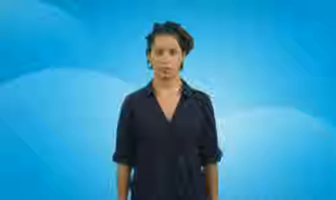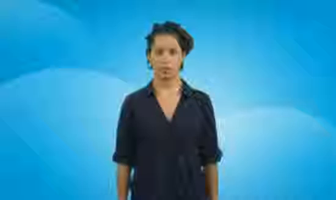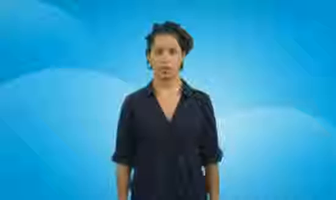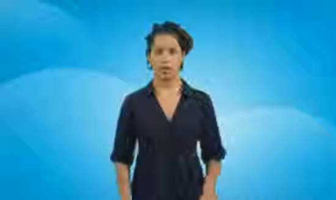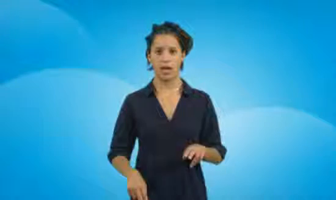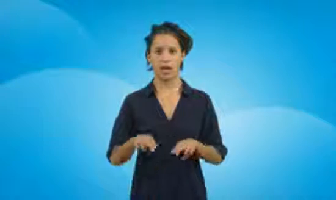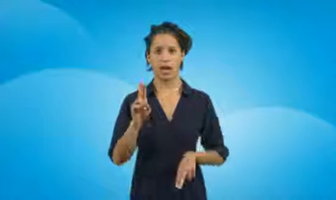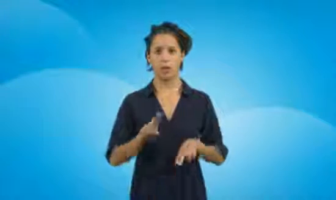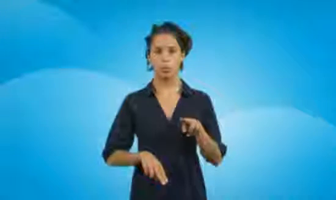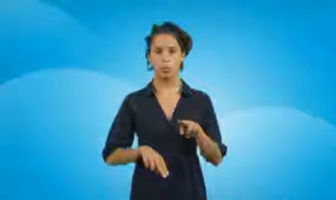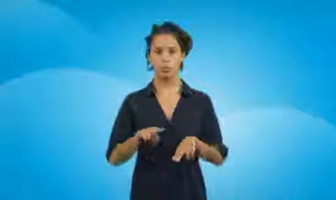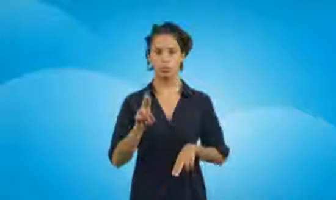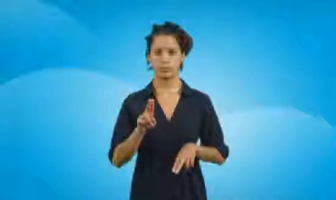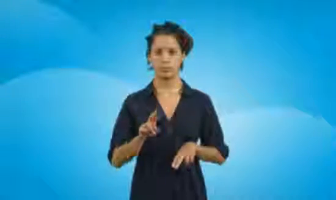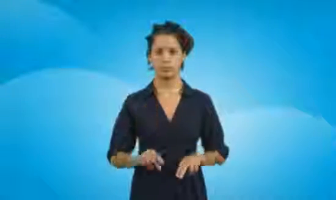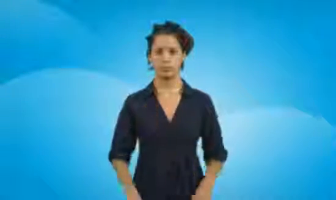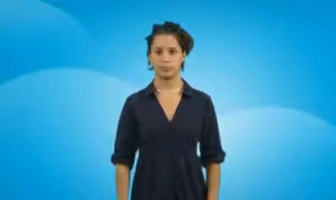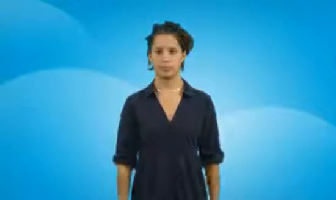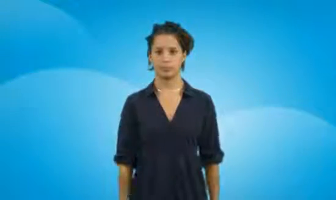To nurse